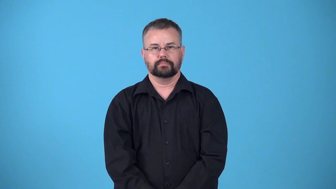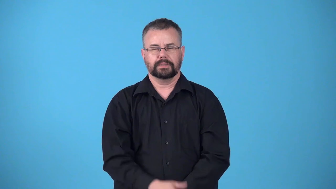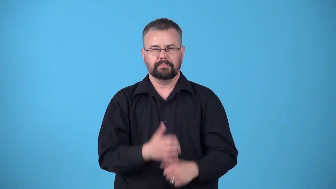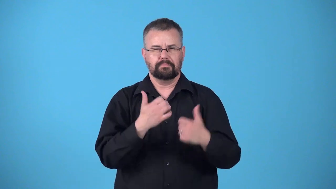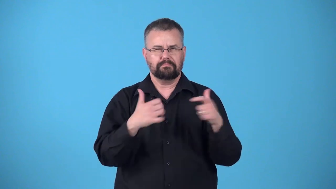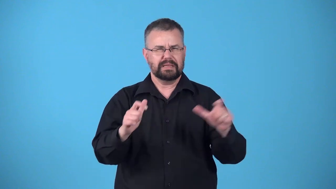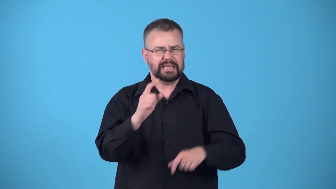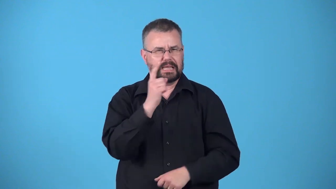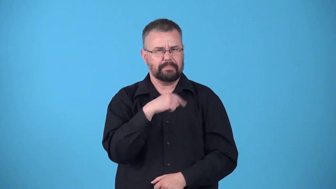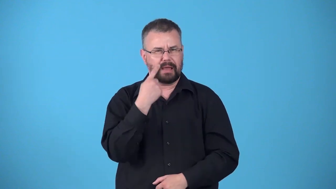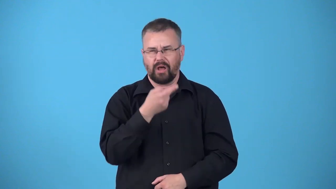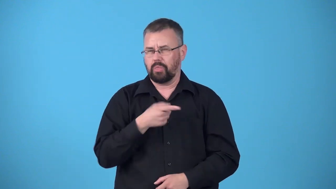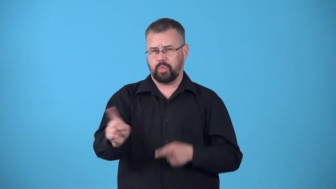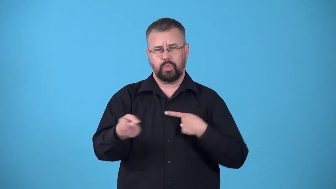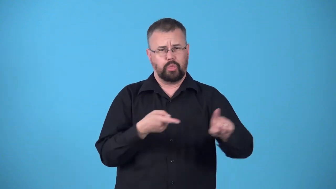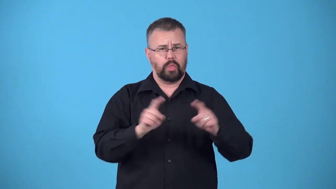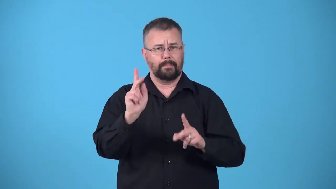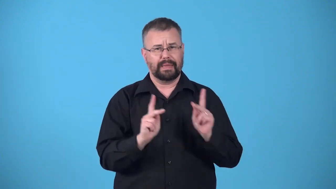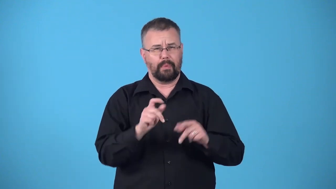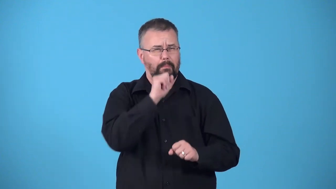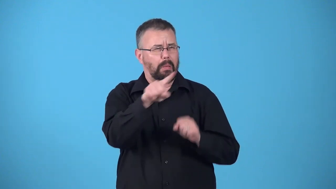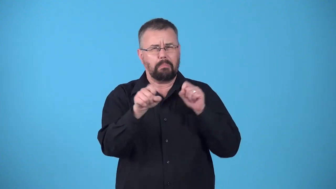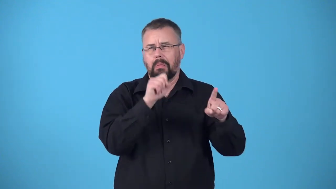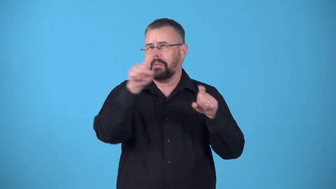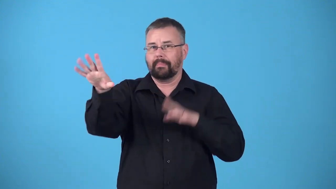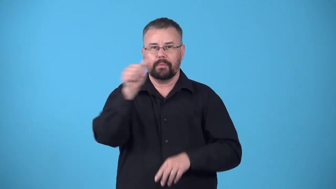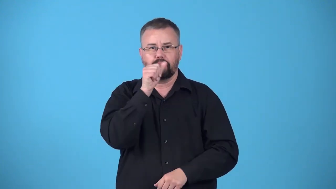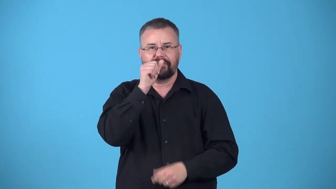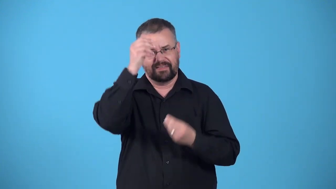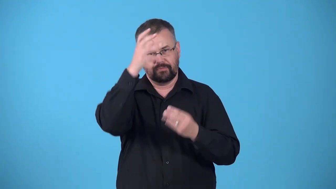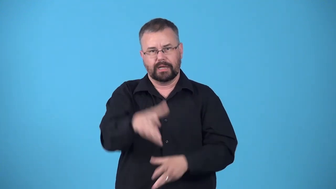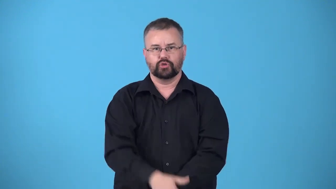big mouth